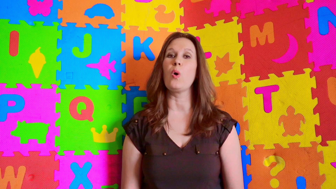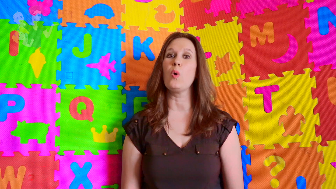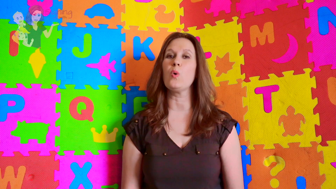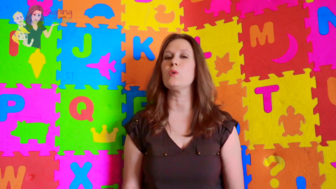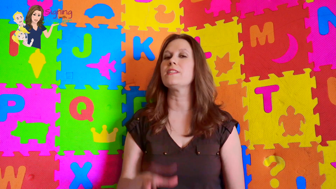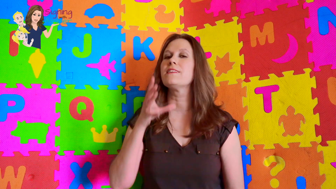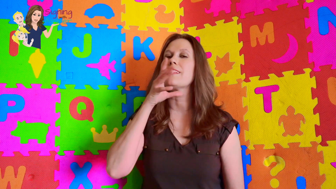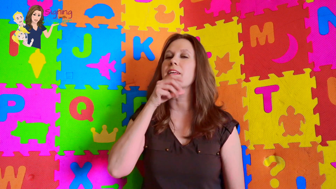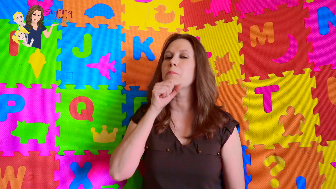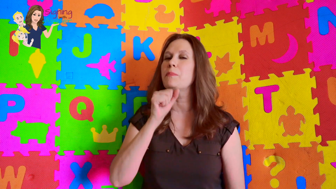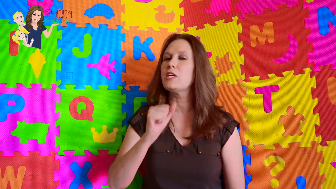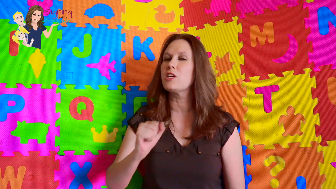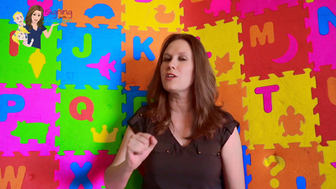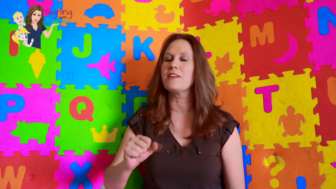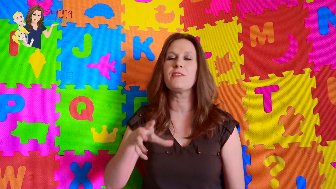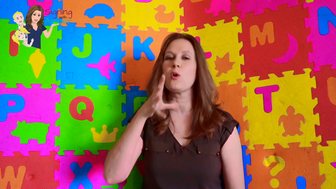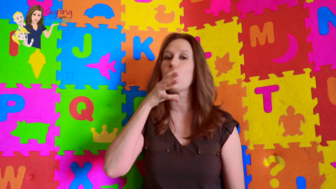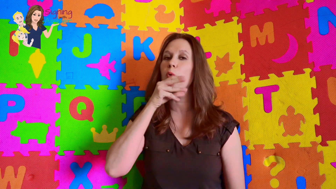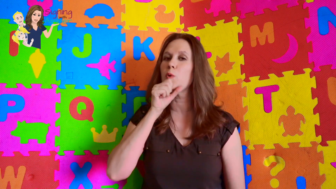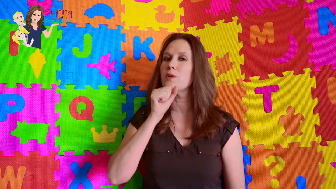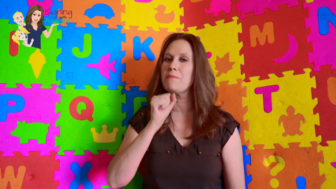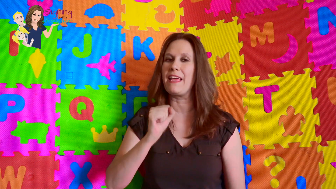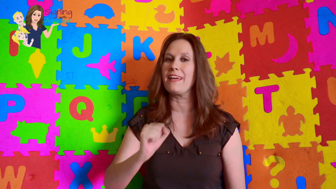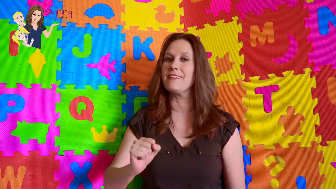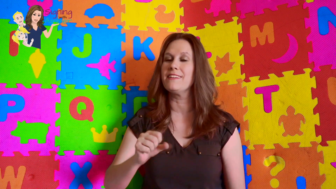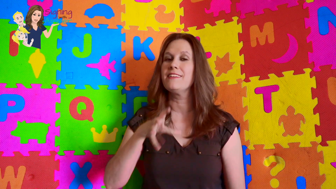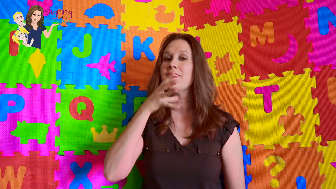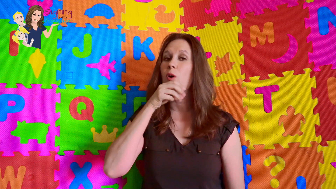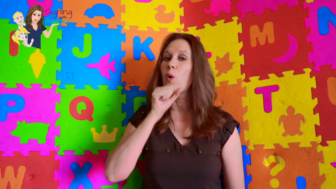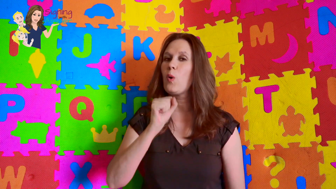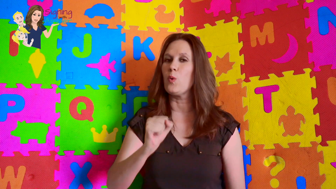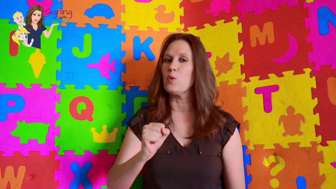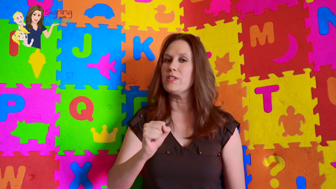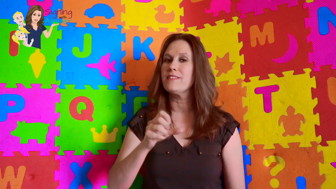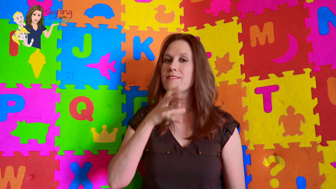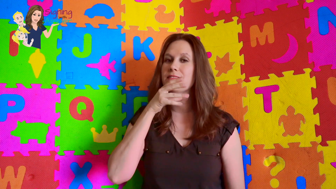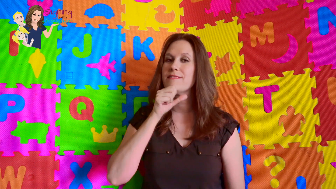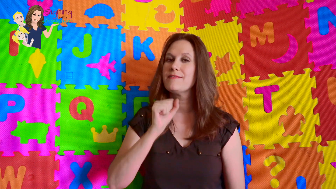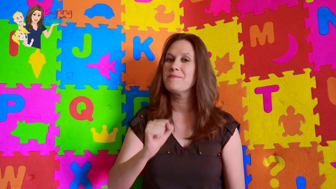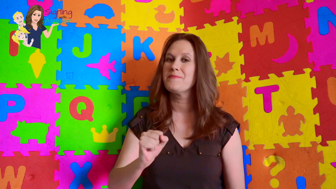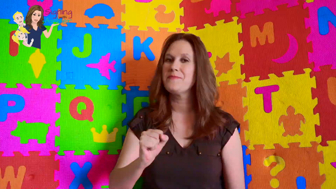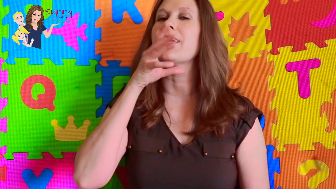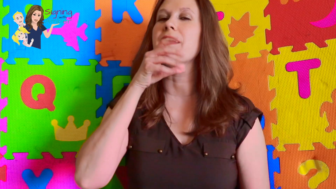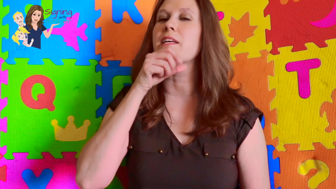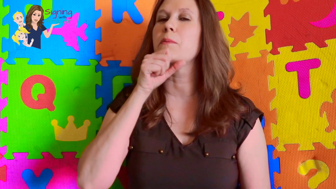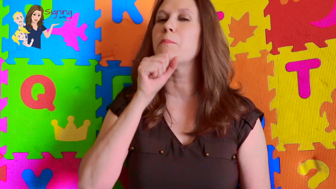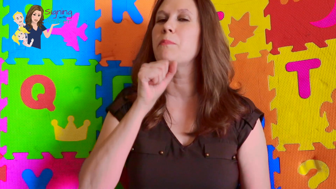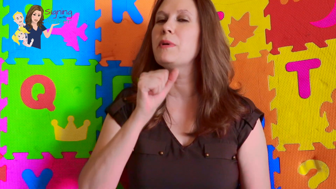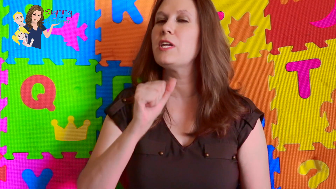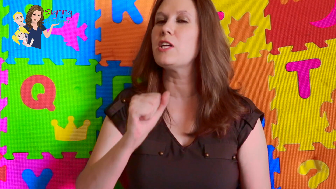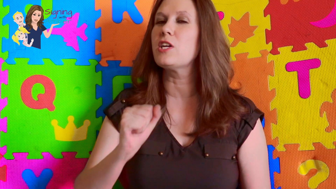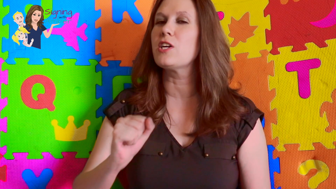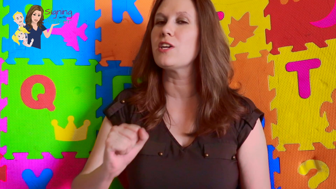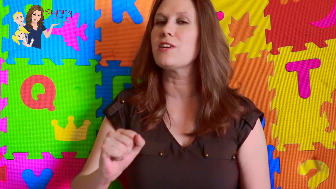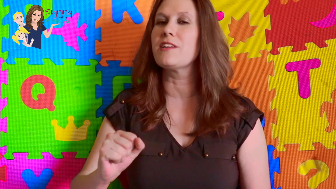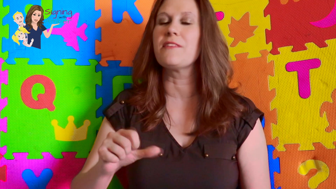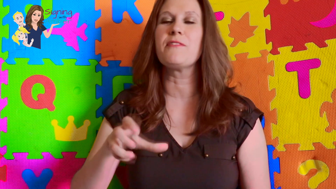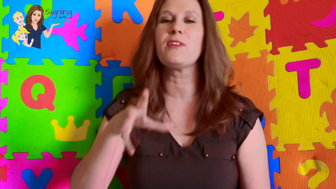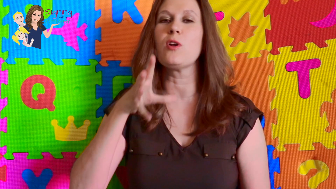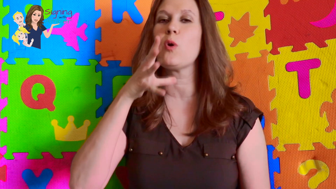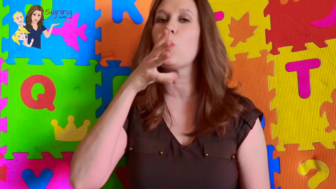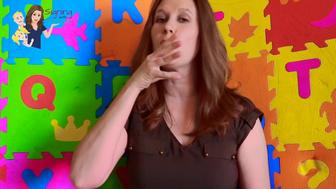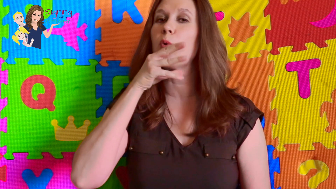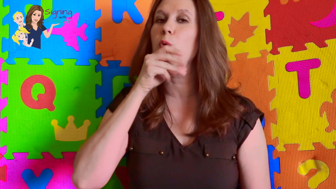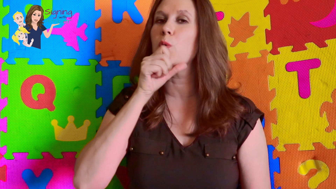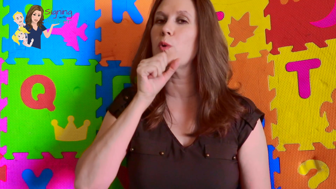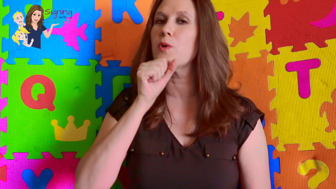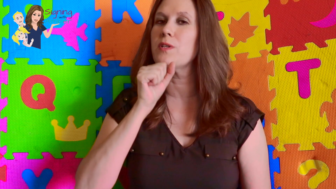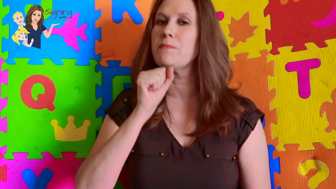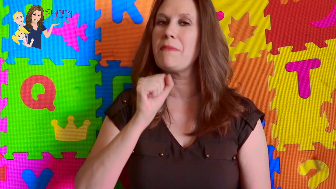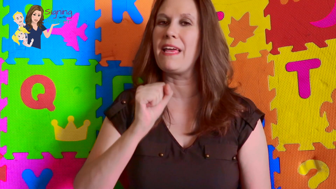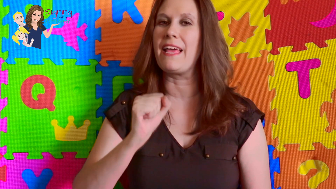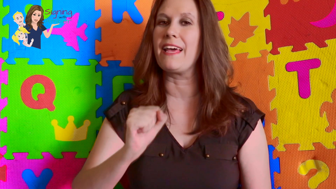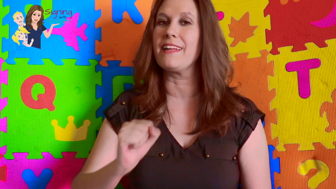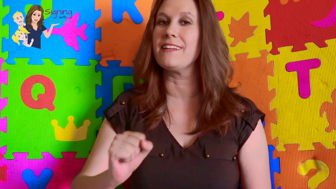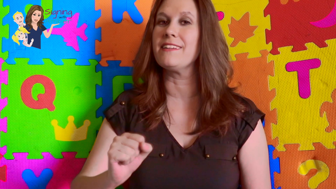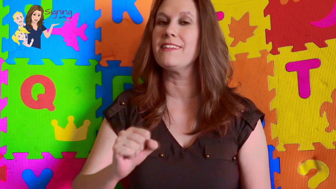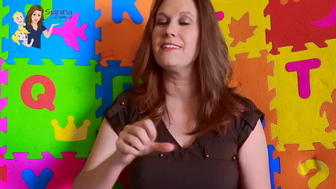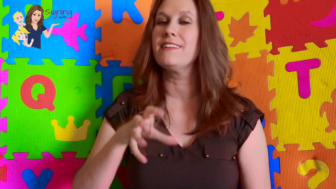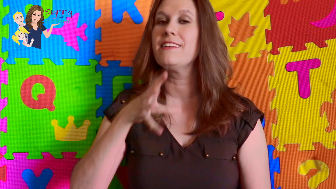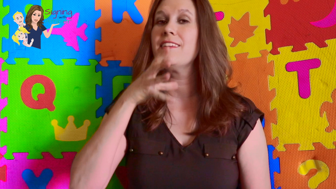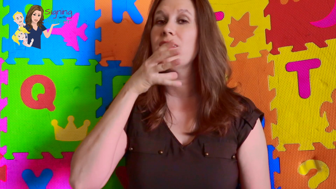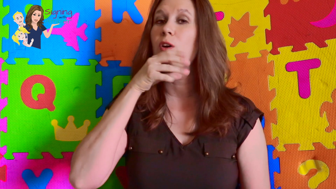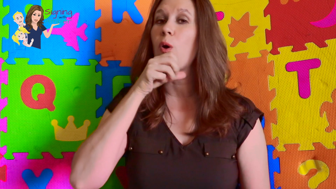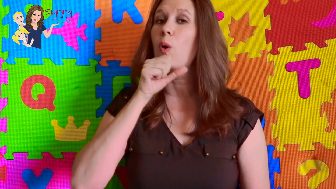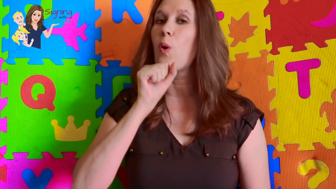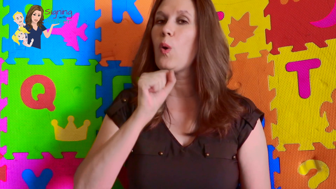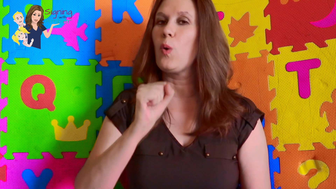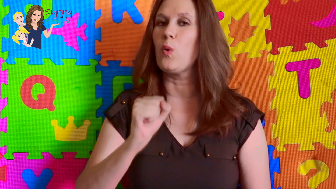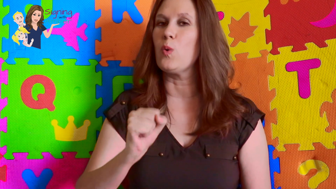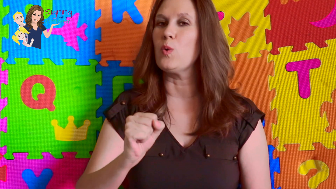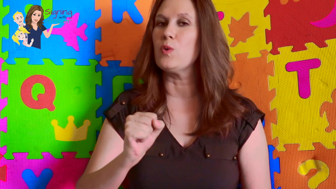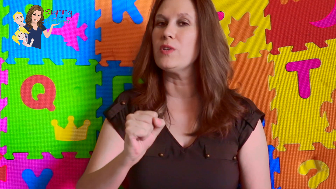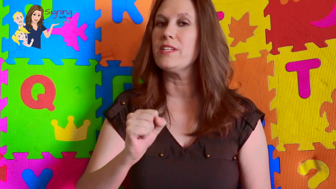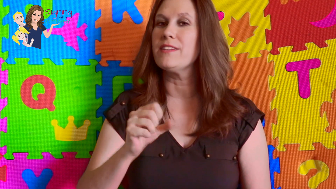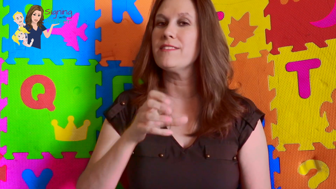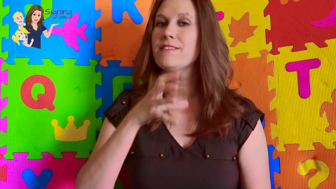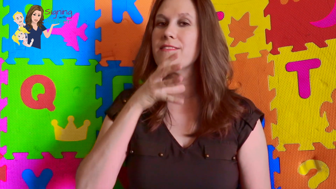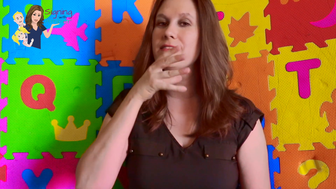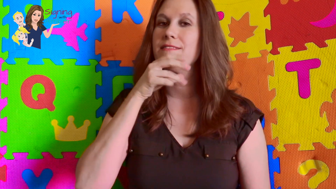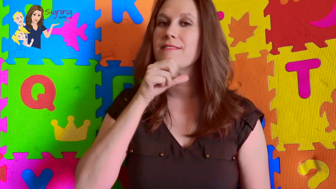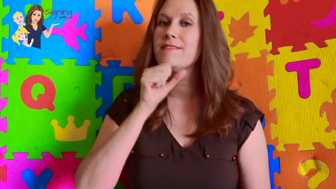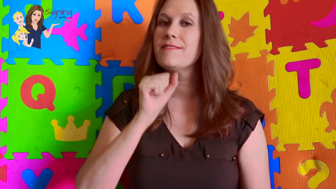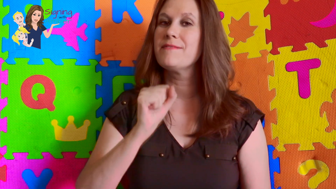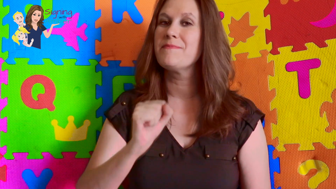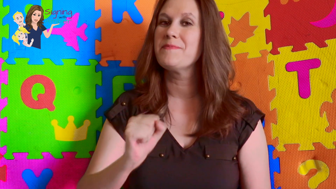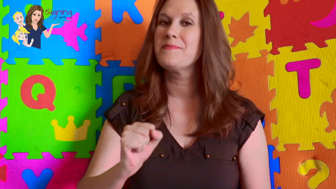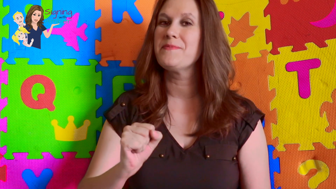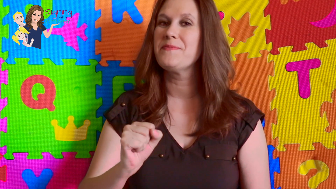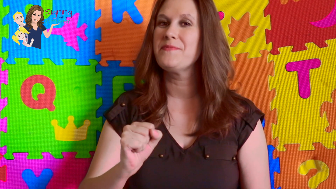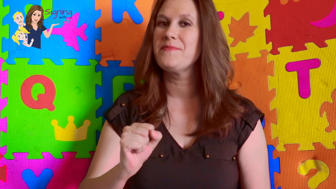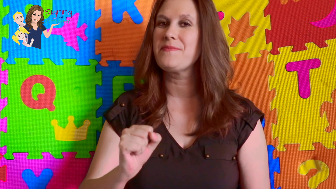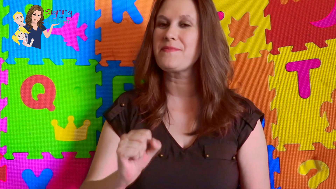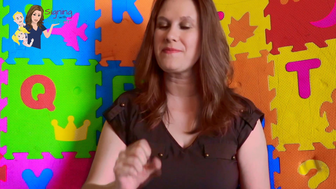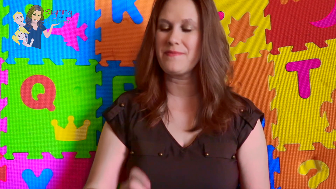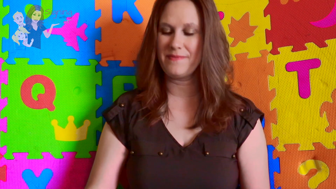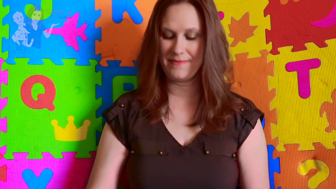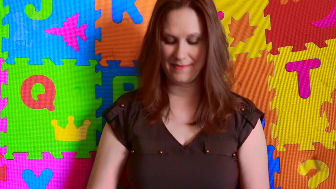old